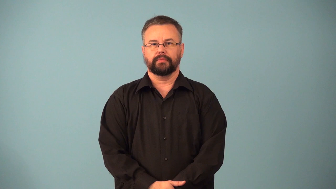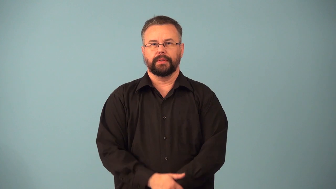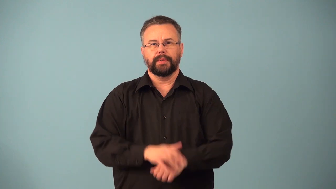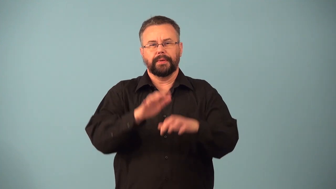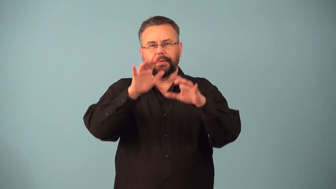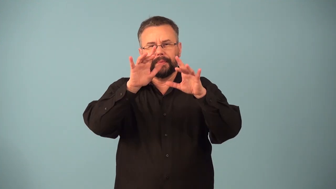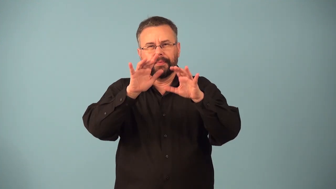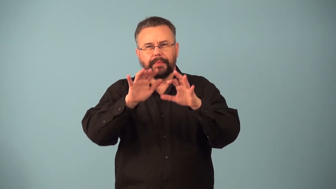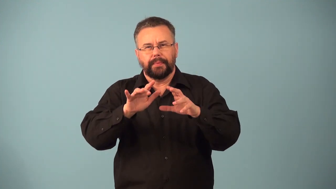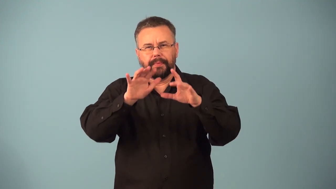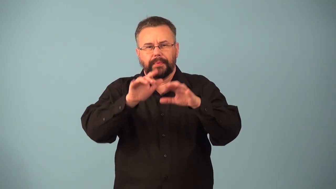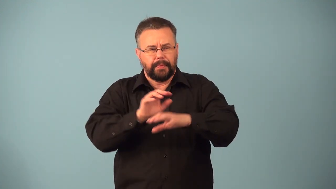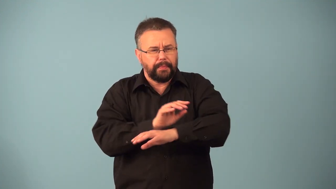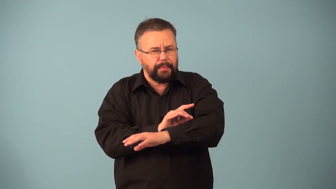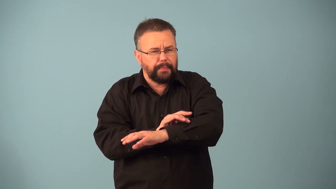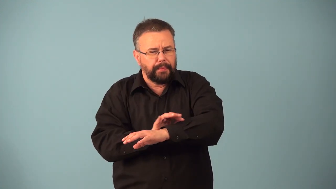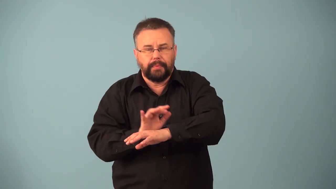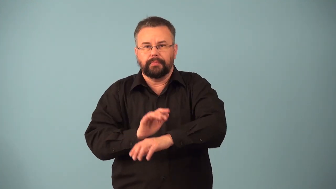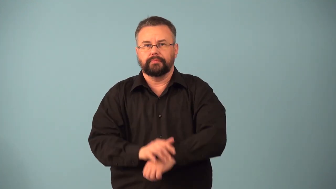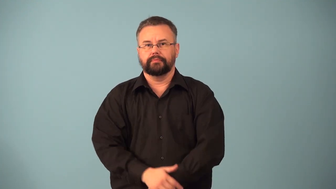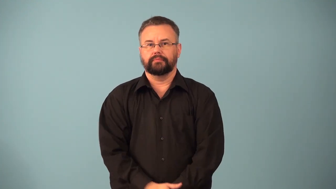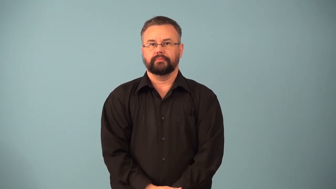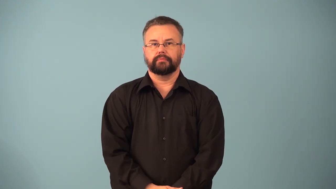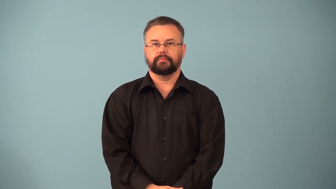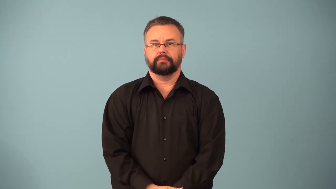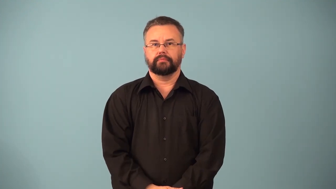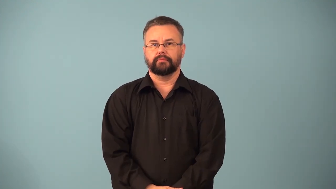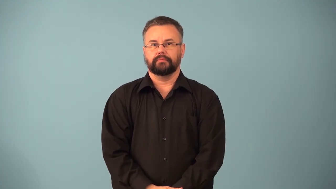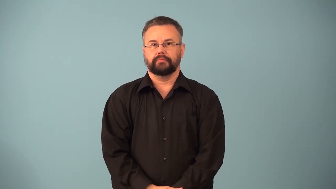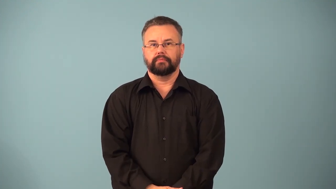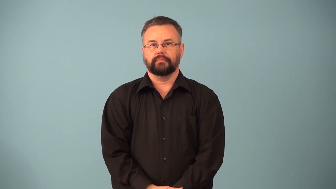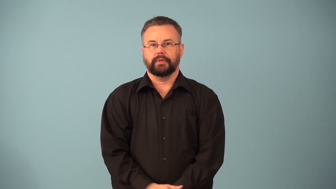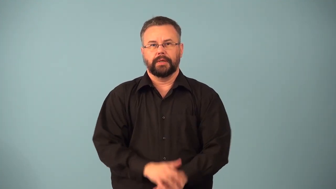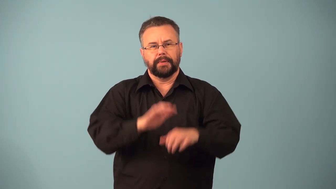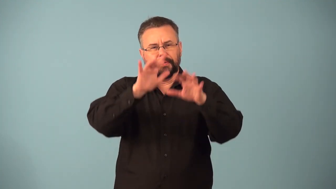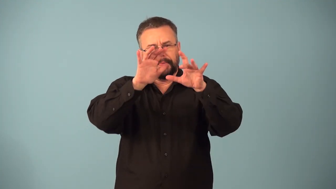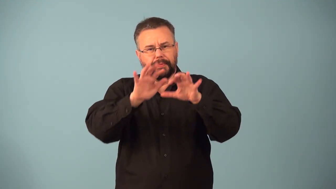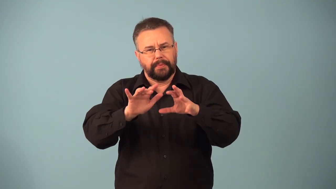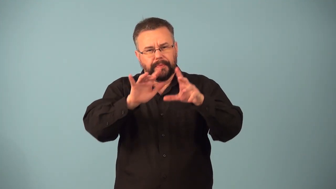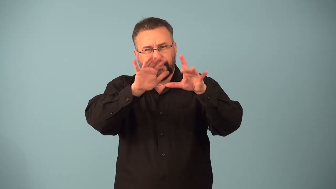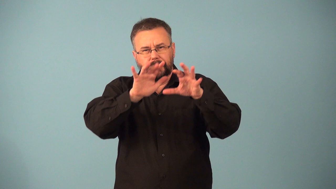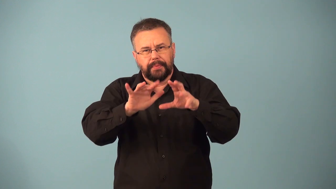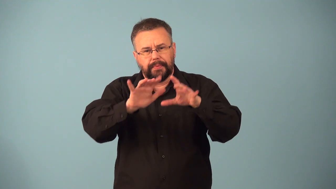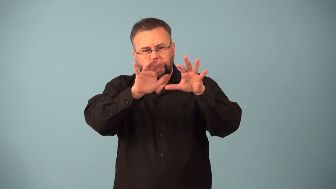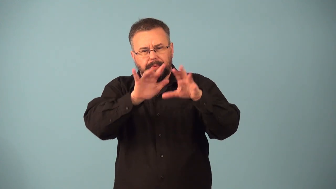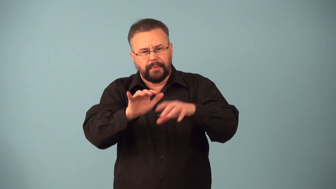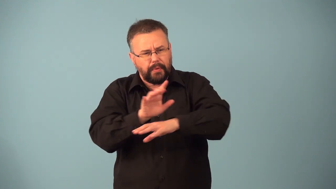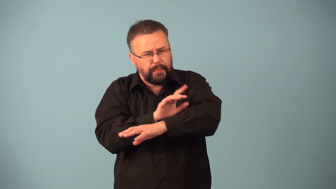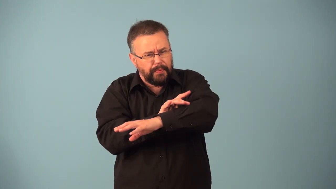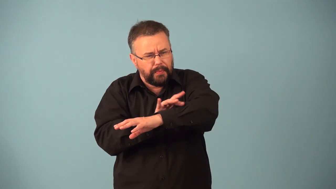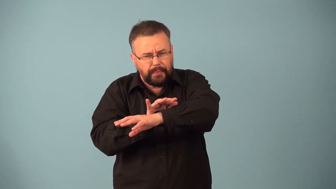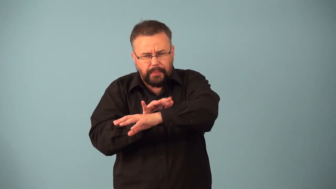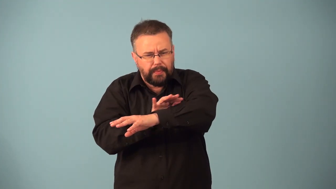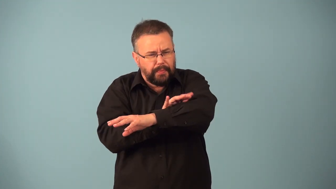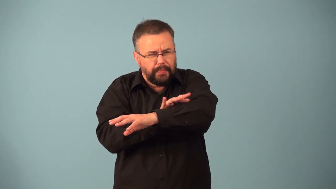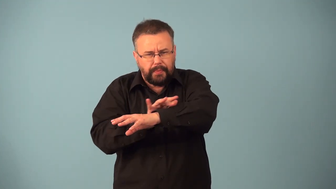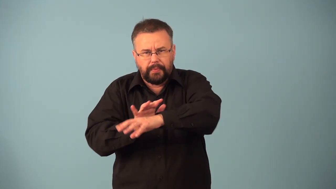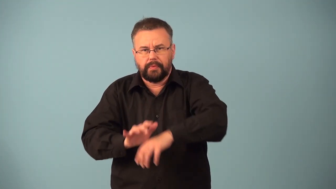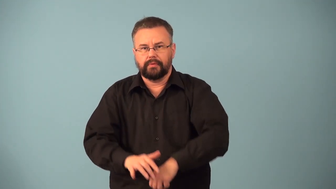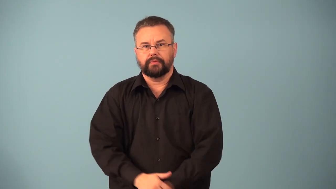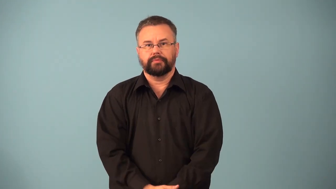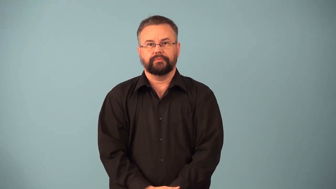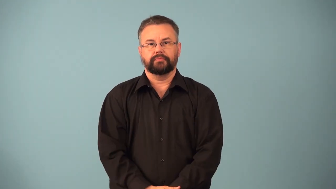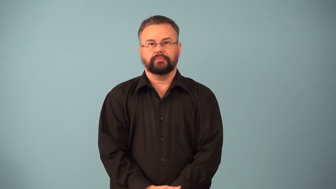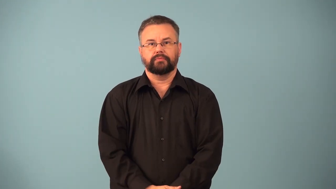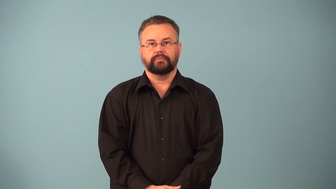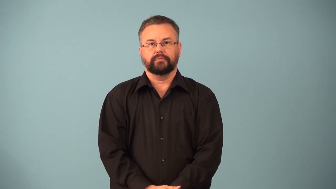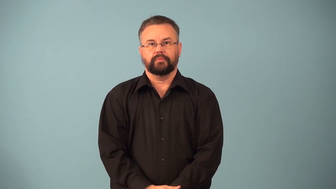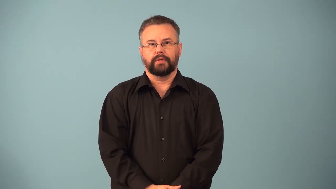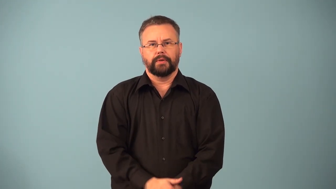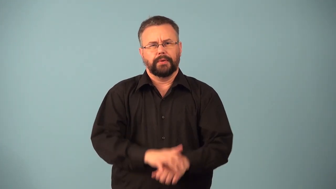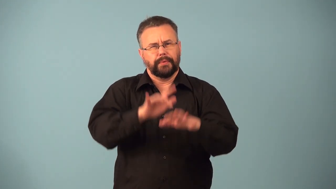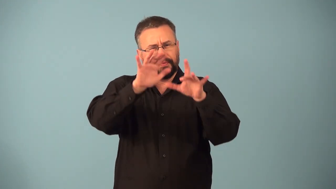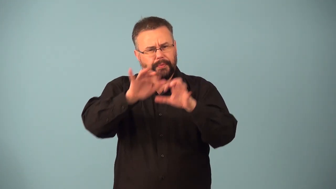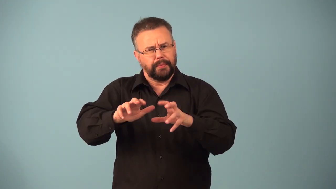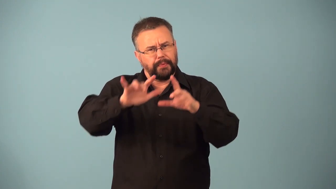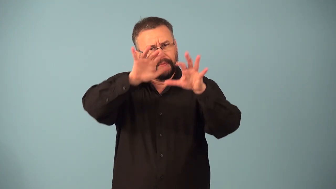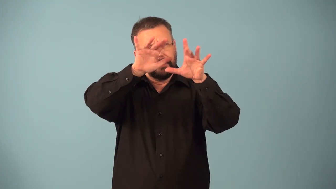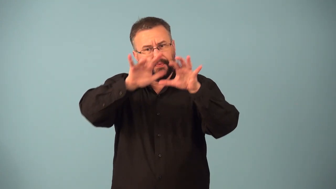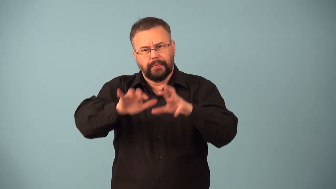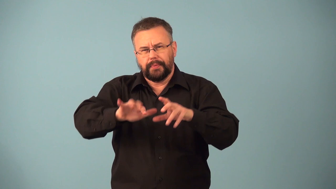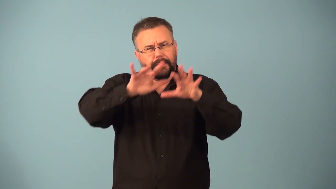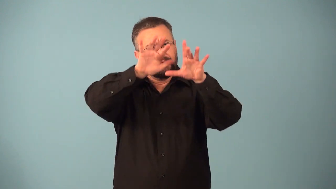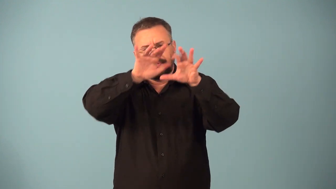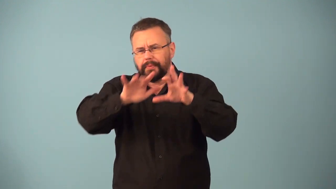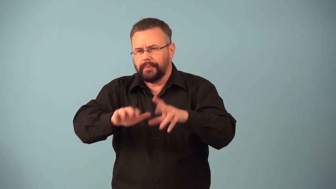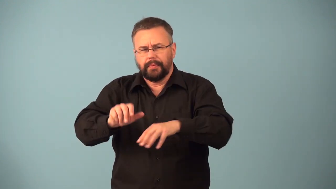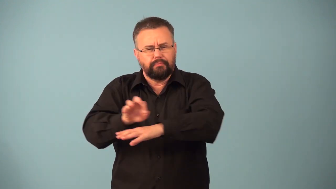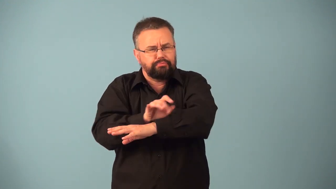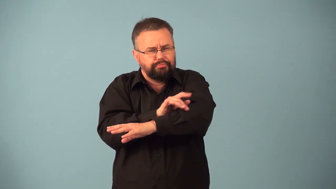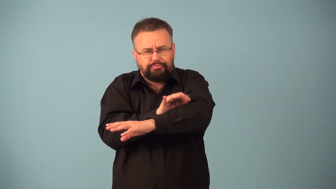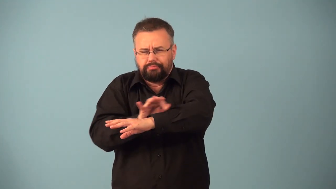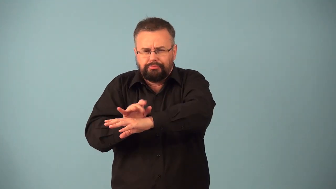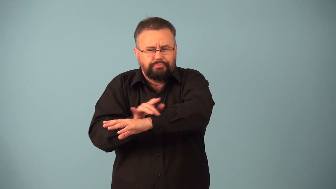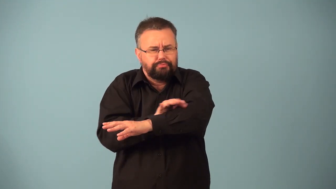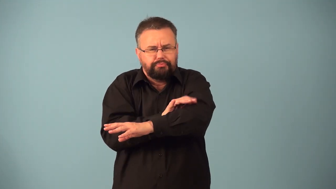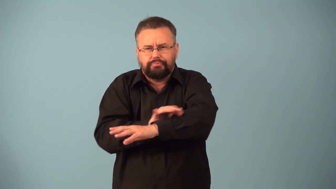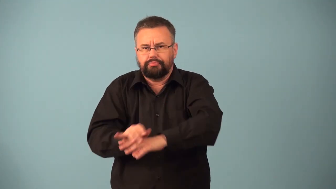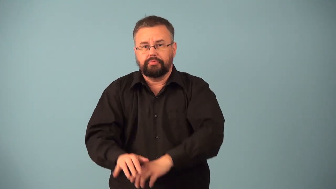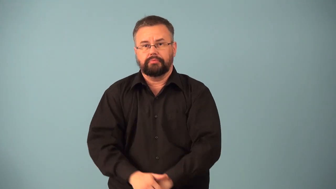drizzly, drizzlier, drizzliest